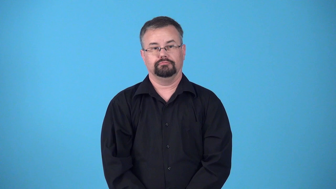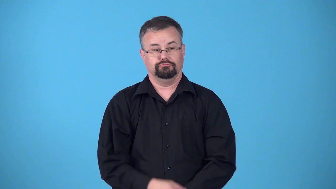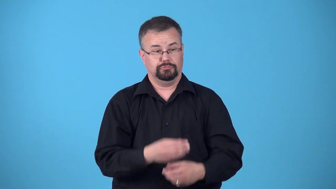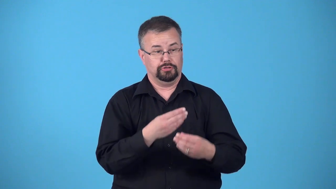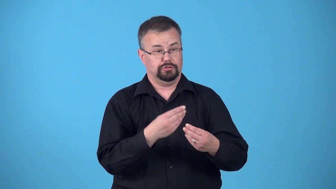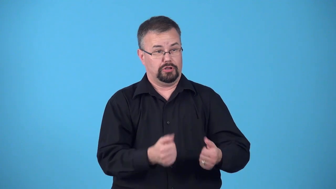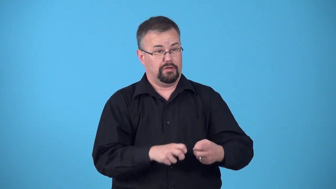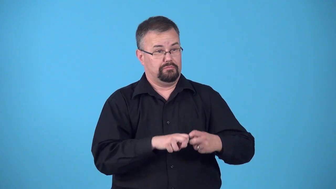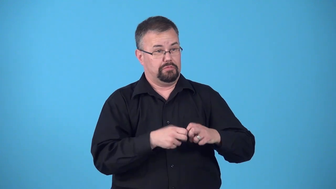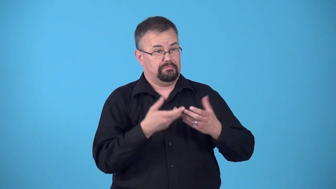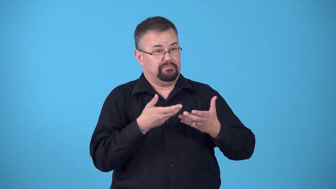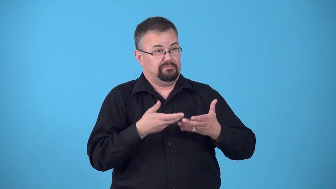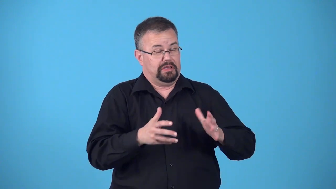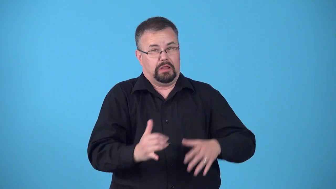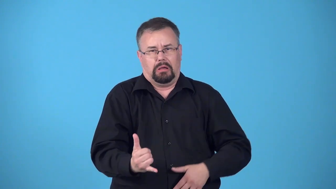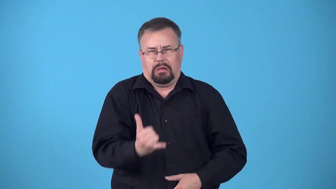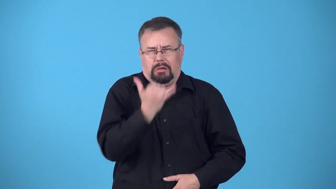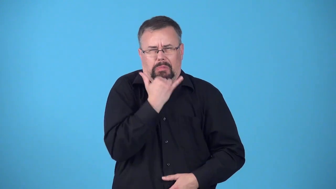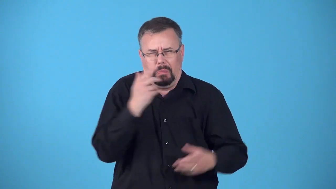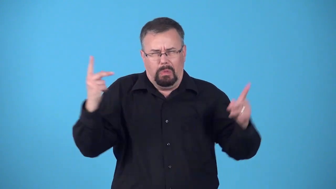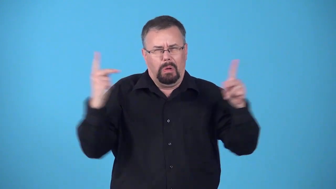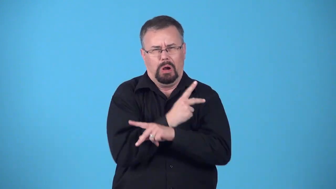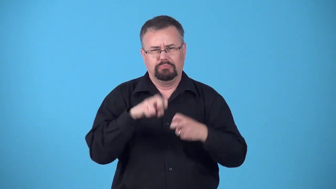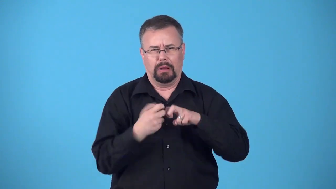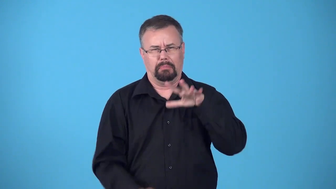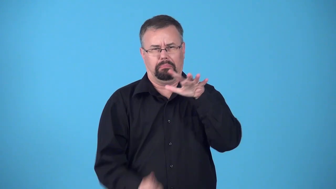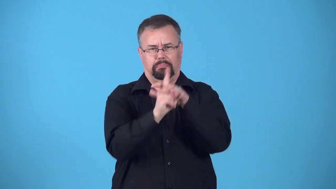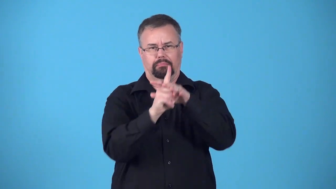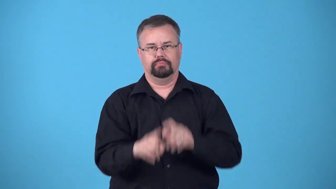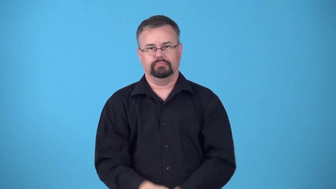out of the frying pan and into the fire